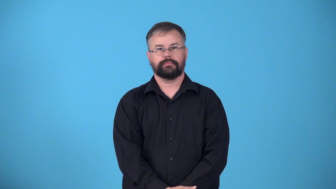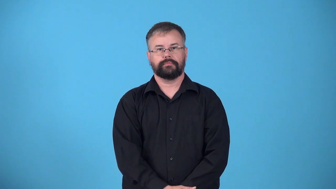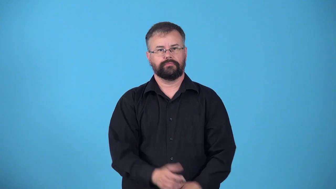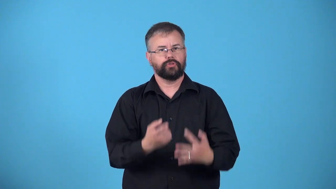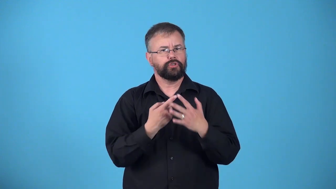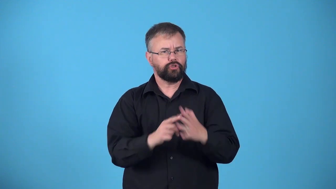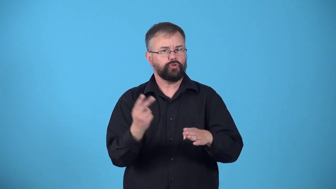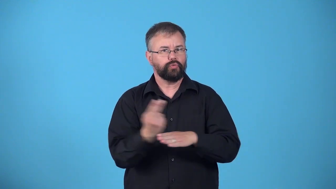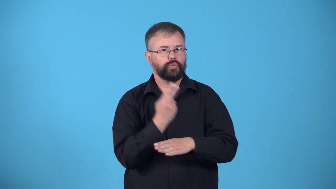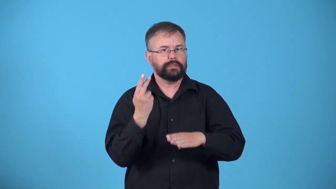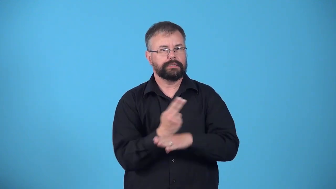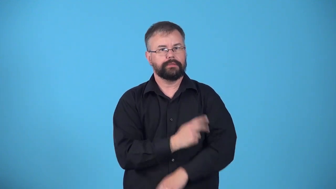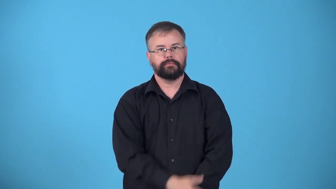introduce